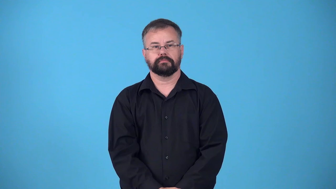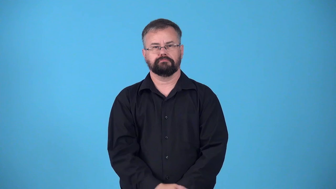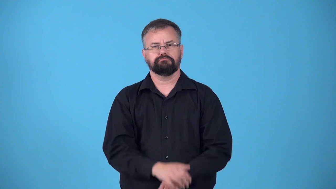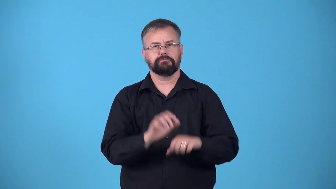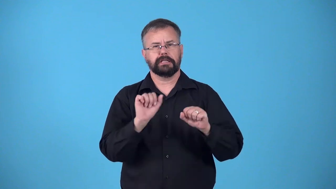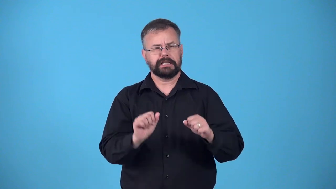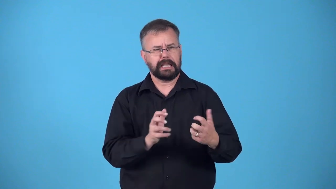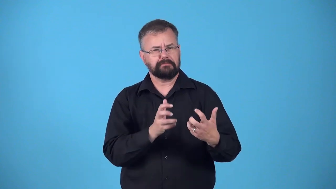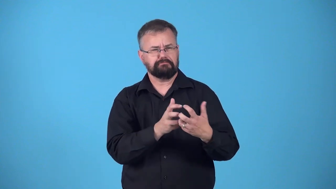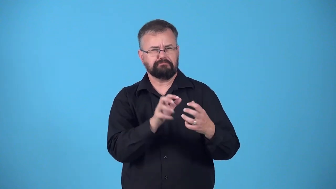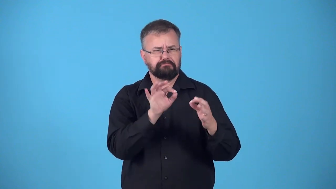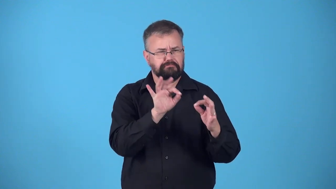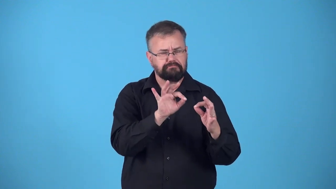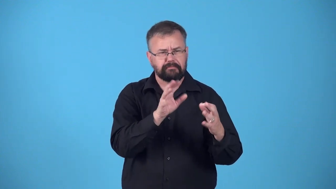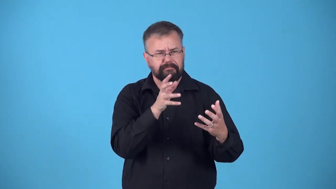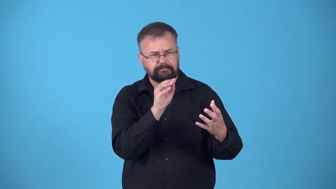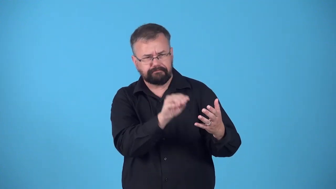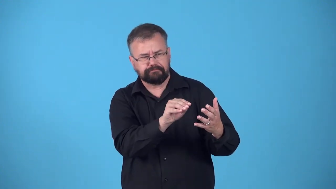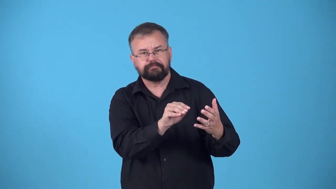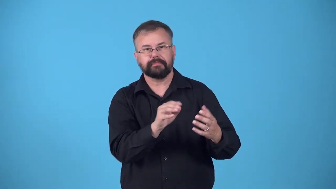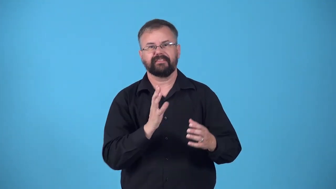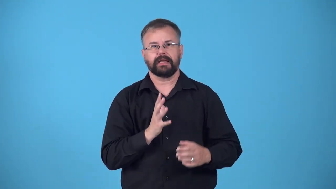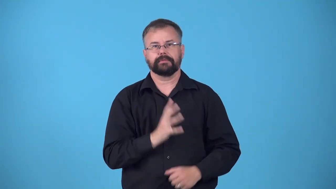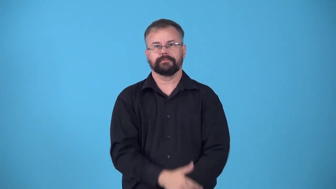fit, fit in, fit into